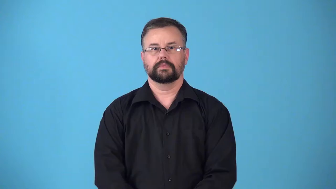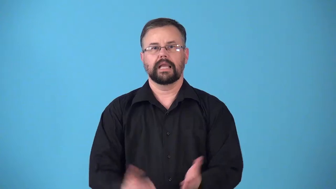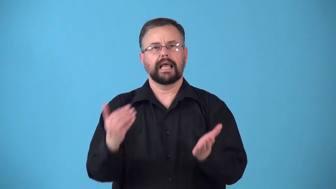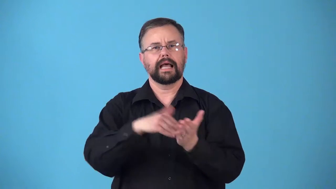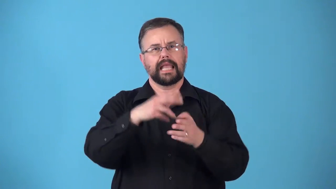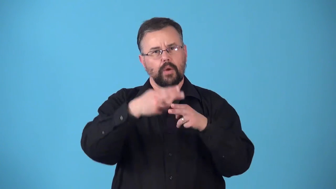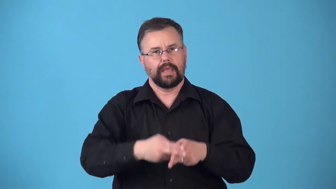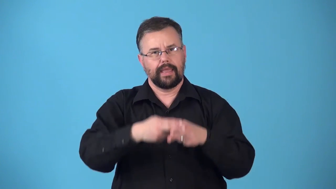reweigh